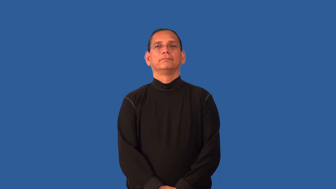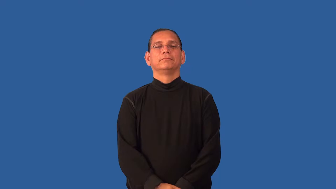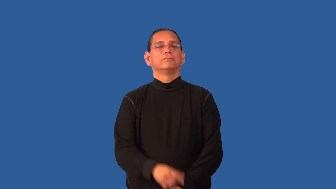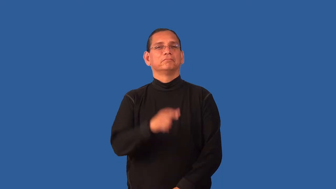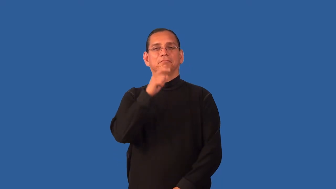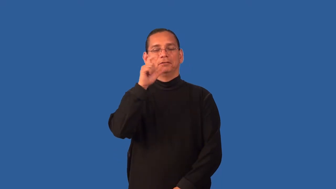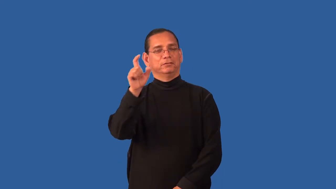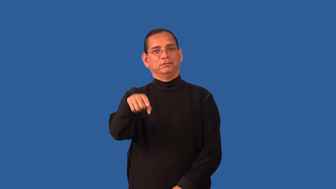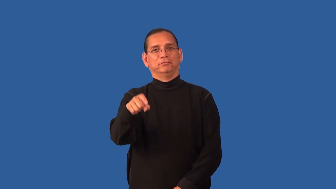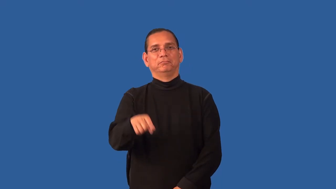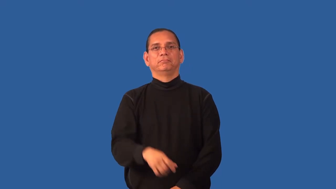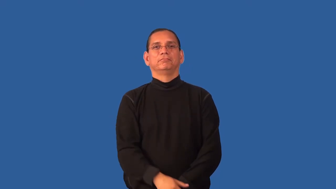extraneous-not necessary